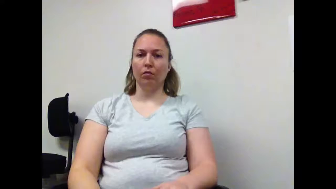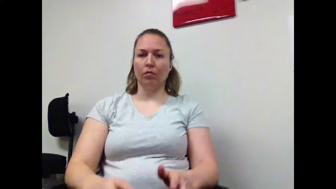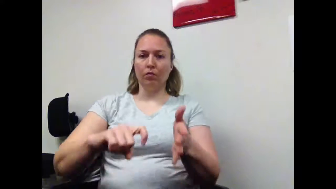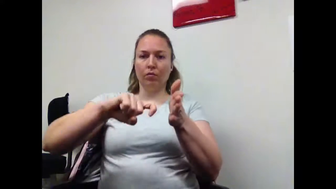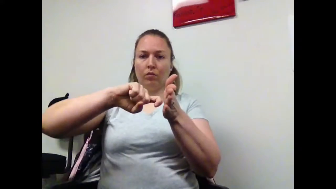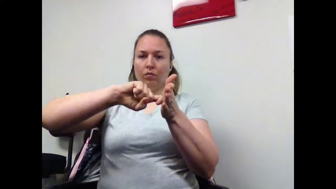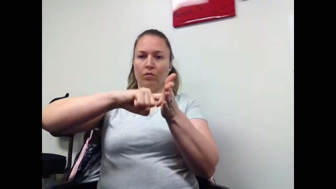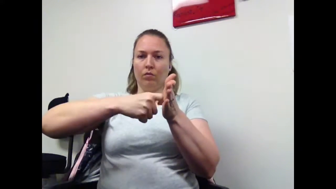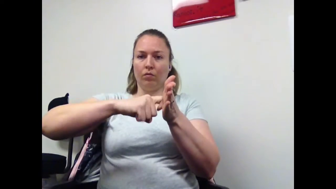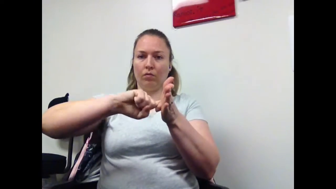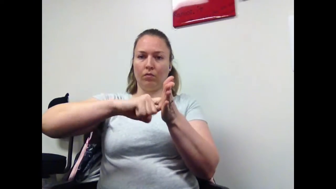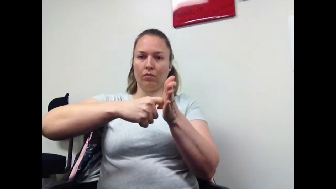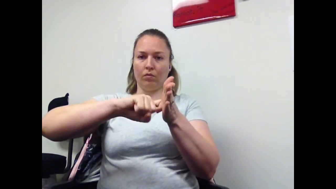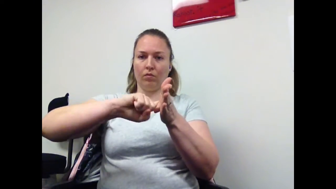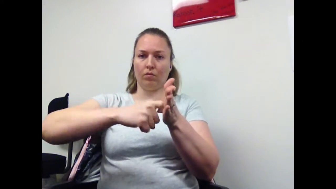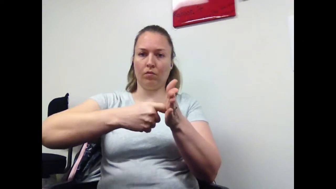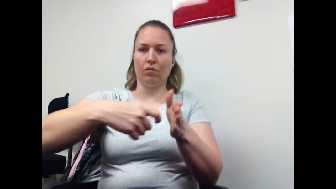KEY